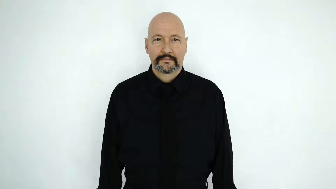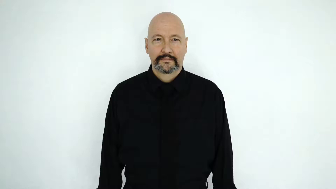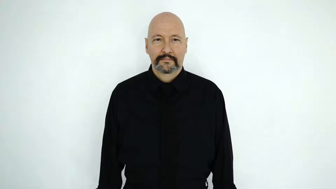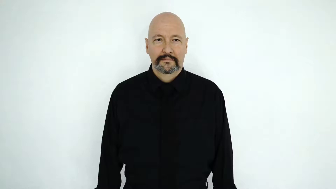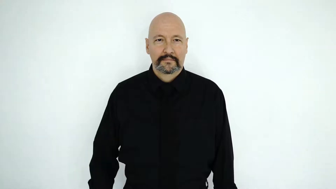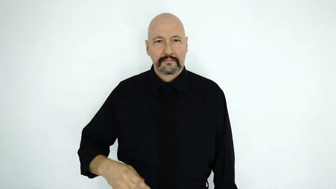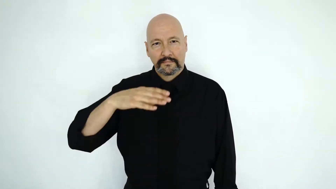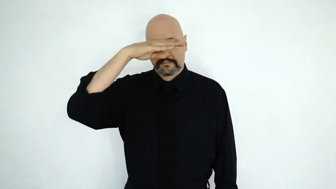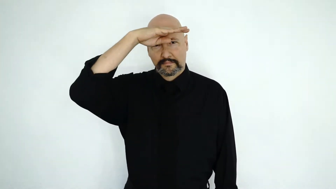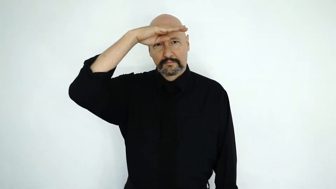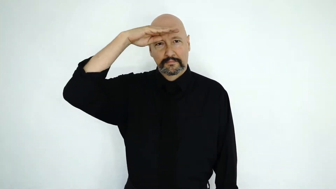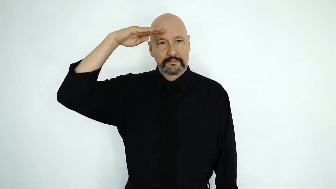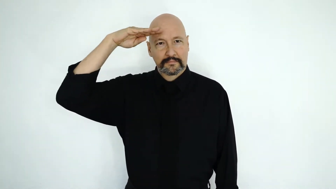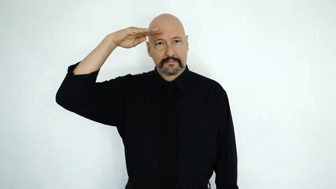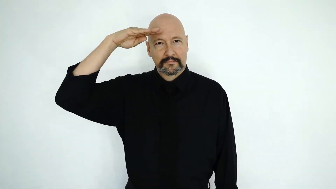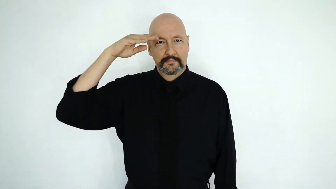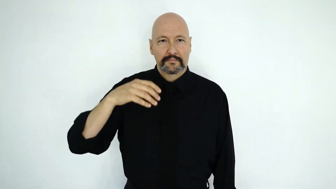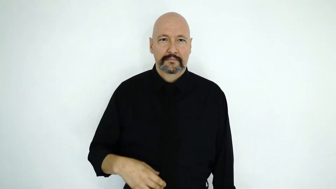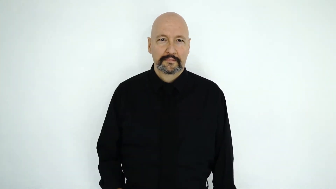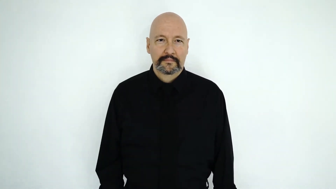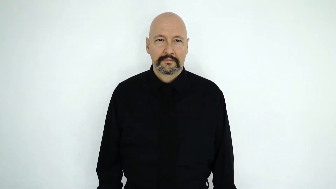black [BLACK(person)-"B"-hand] (this version is not recommended) (See notes)